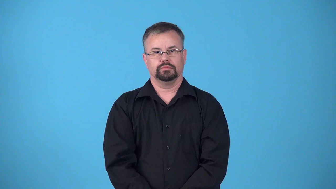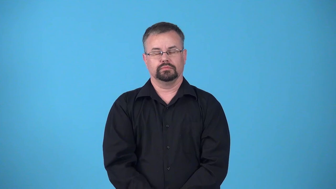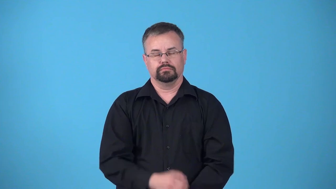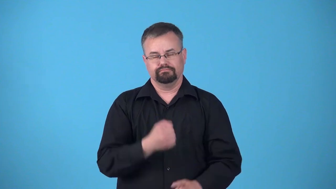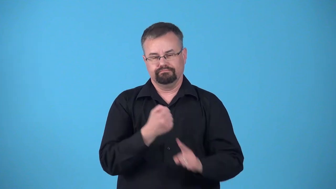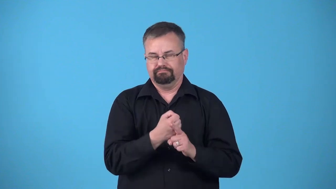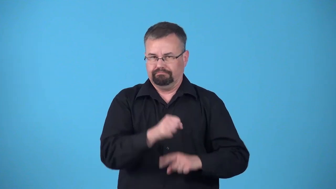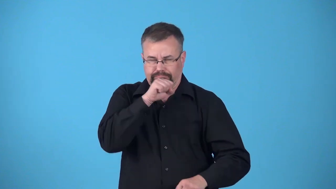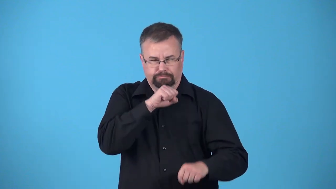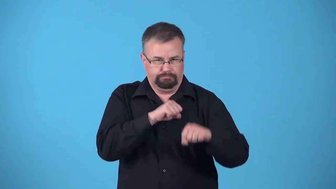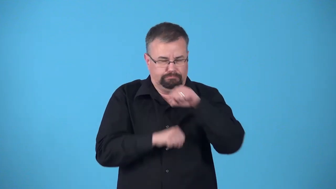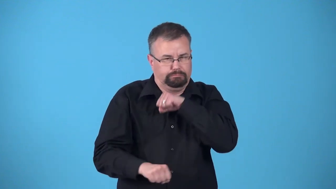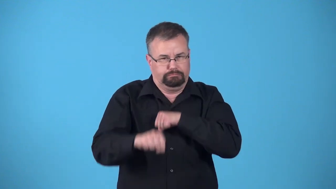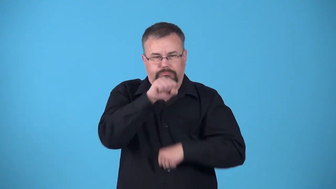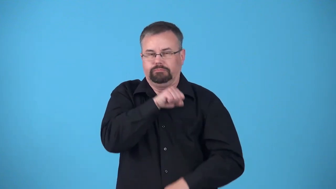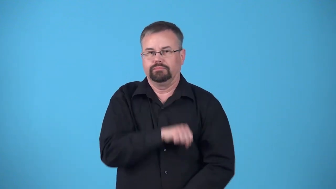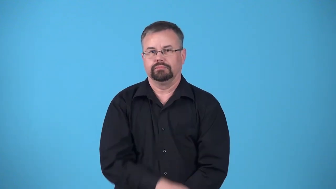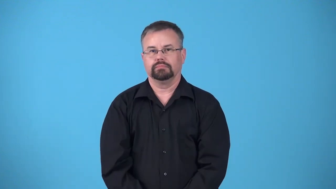hit rough weather-struggle